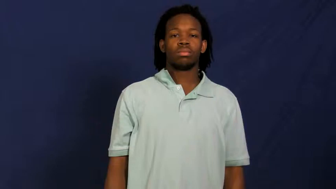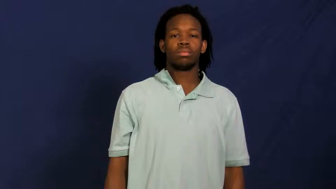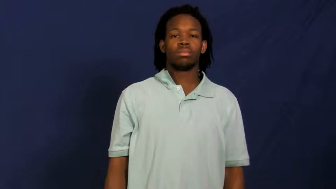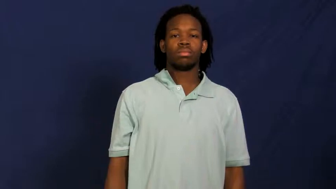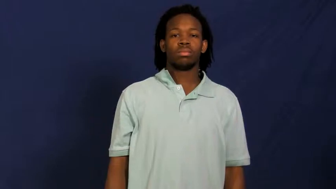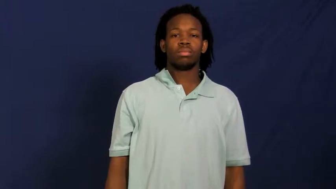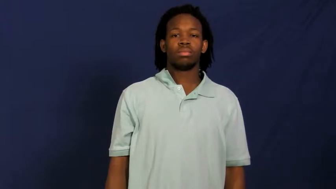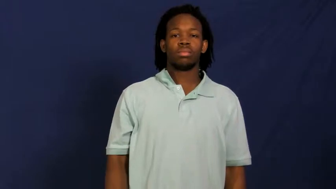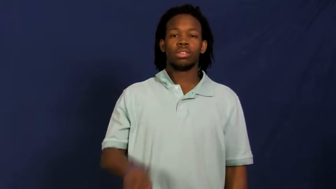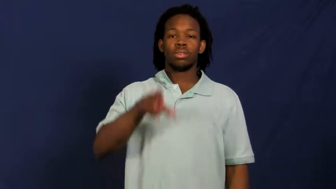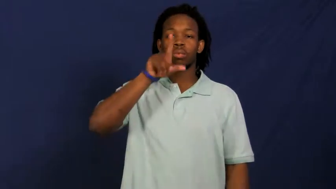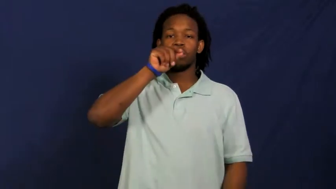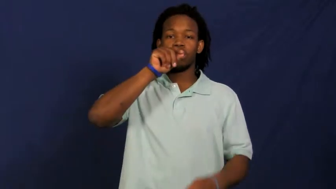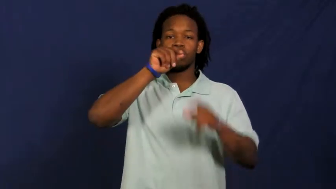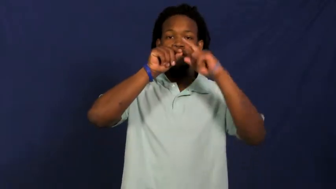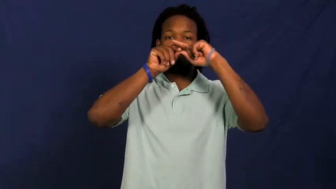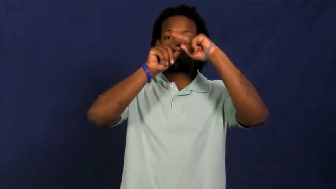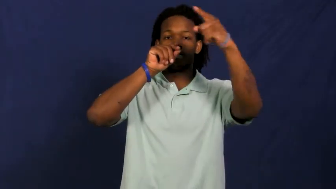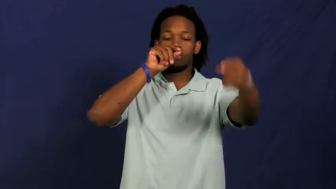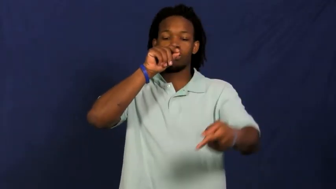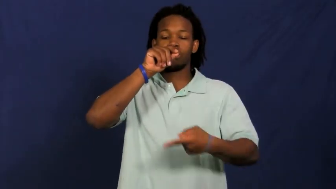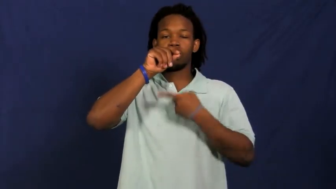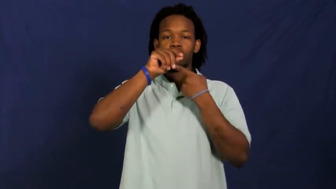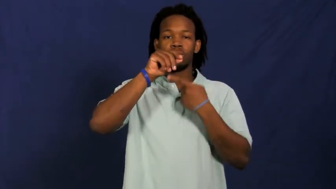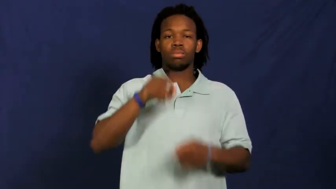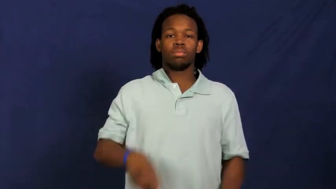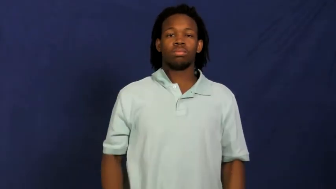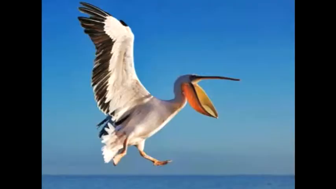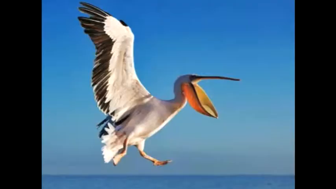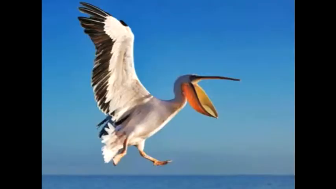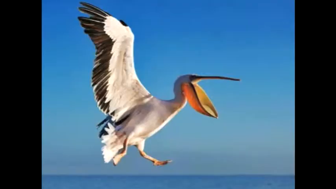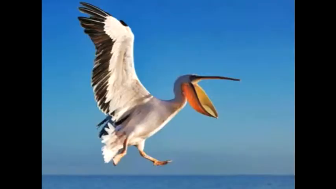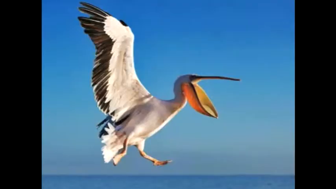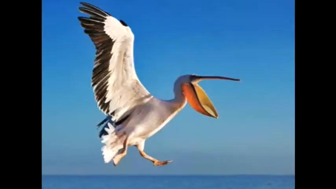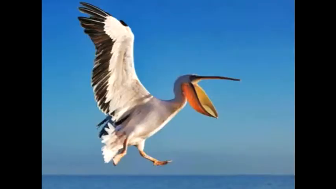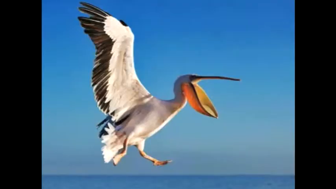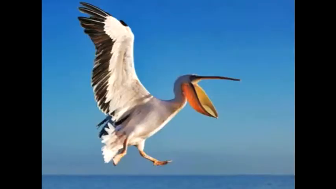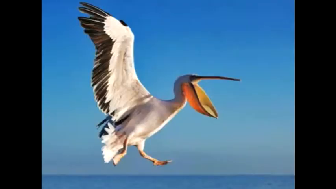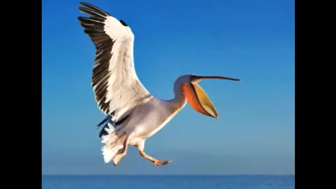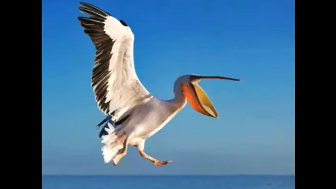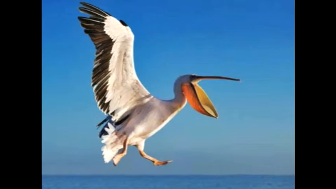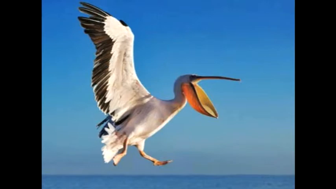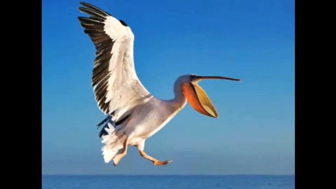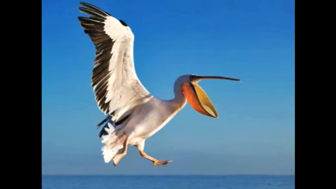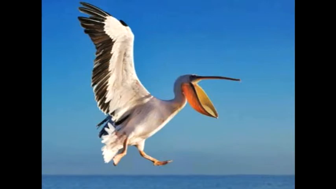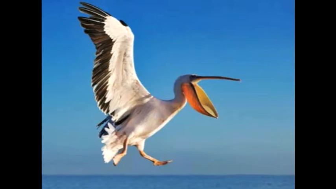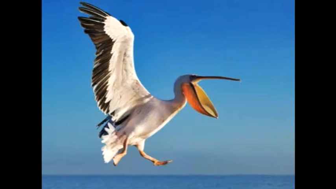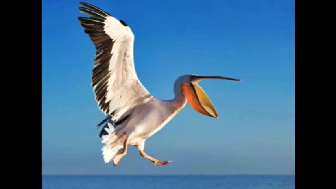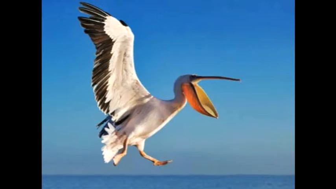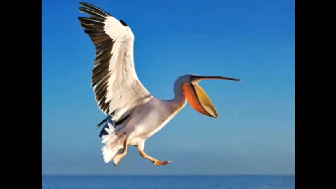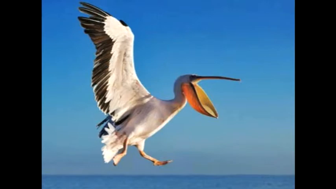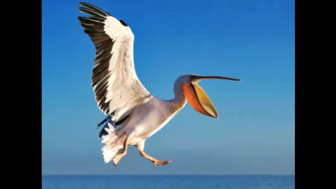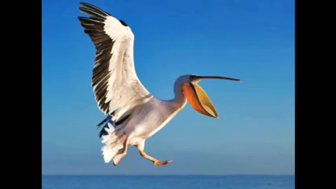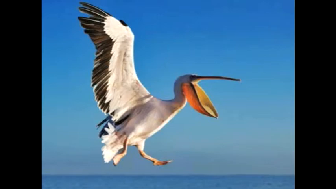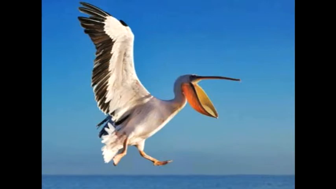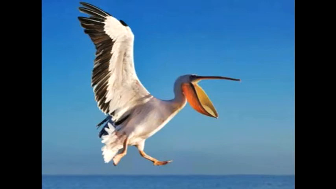pelican